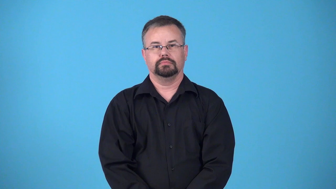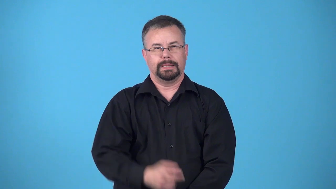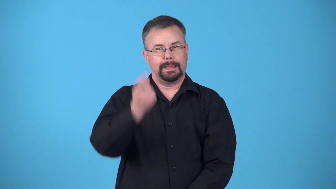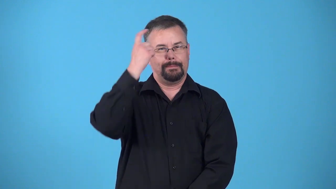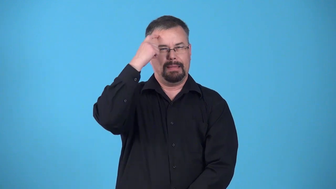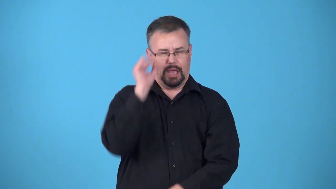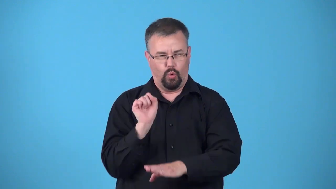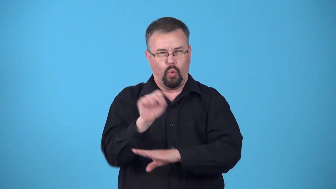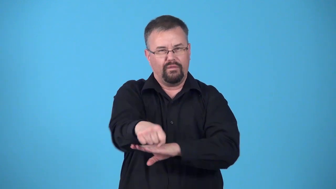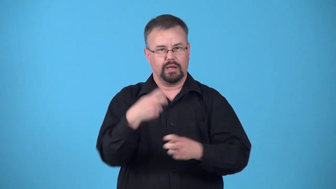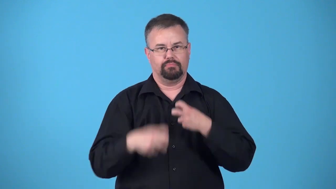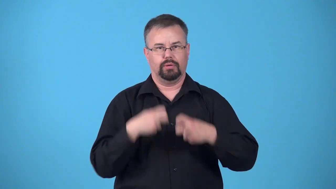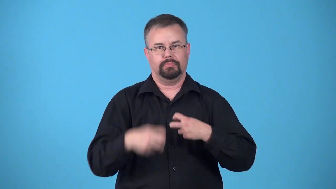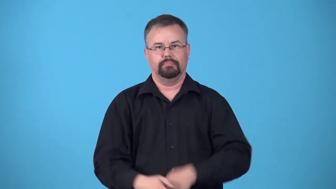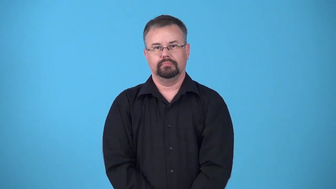mind over matter